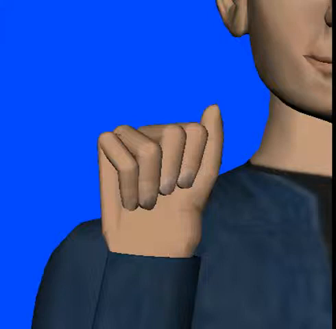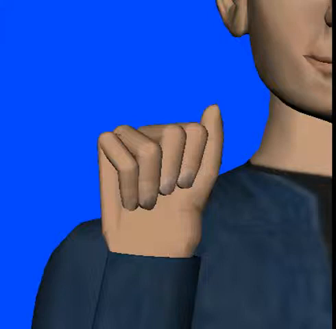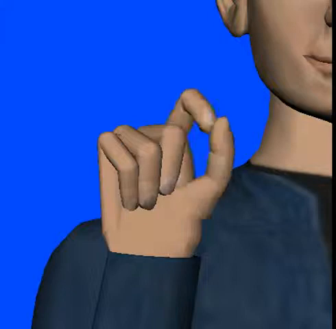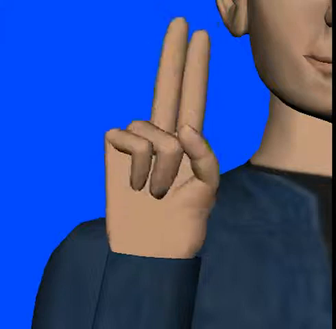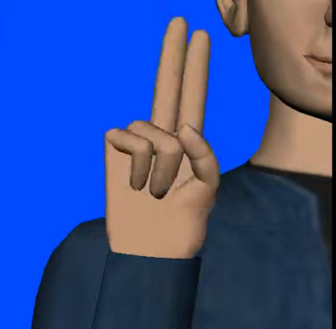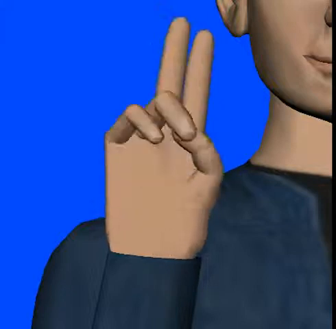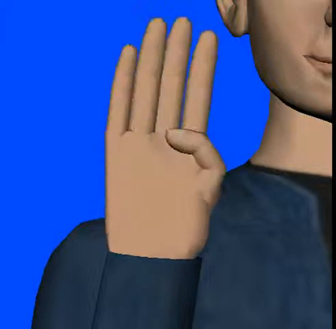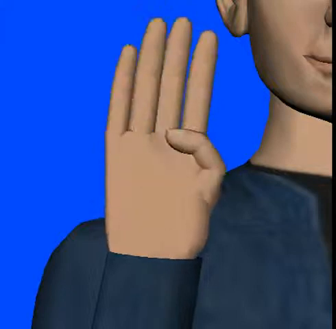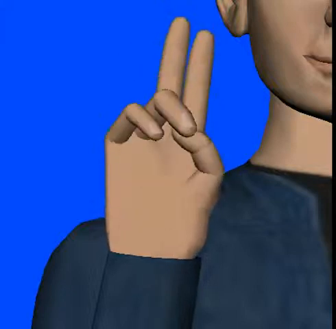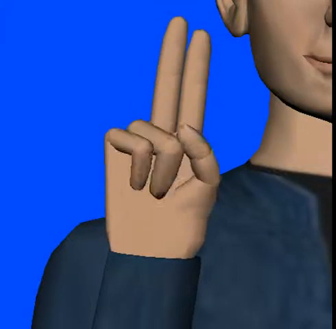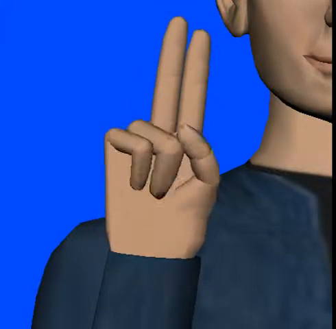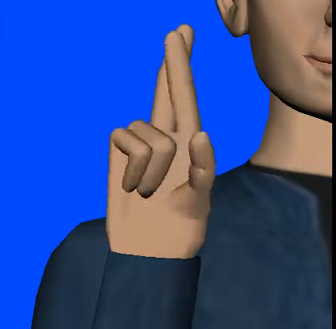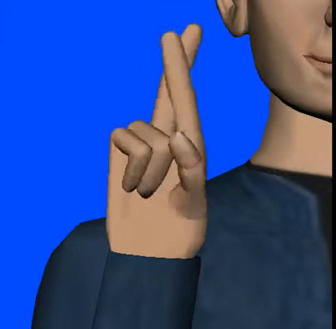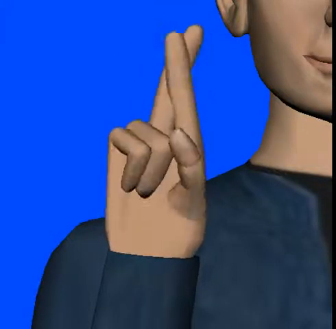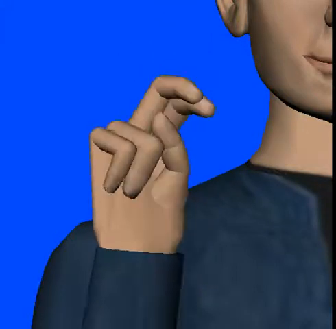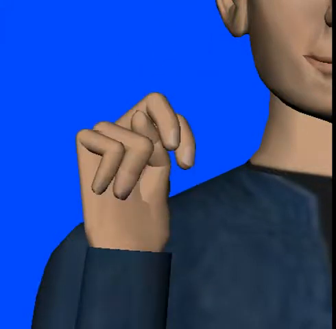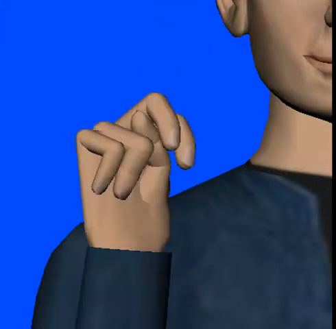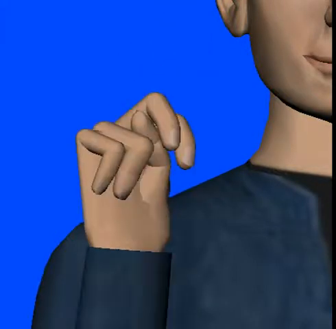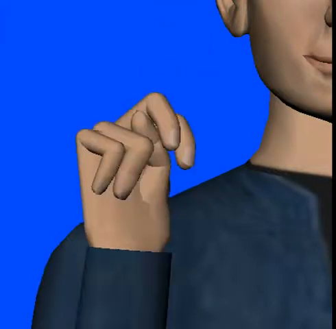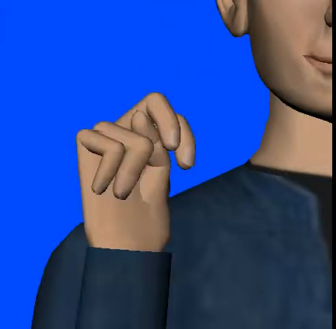auburn